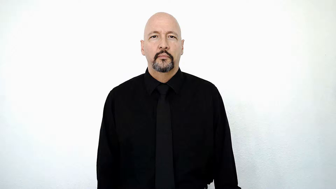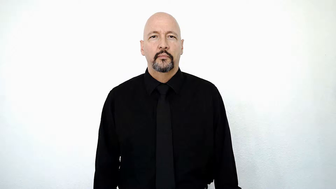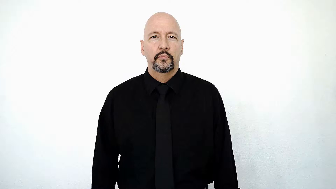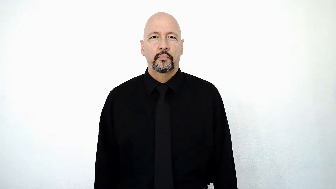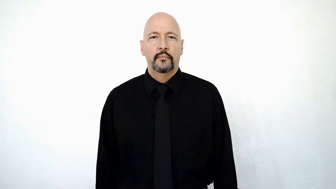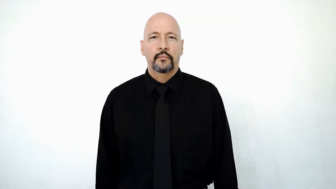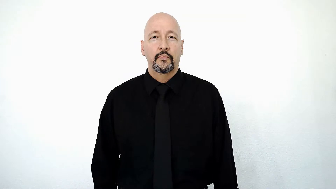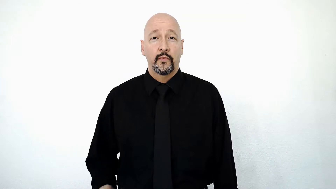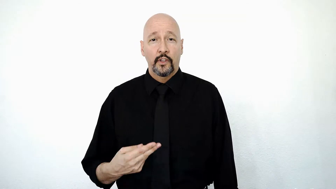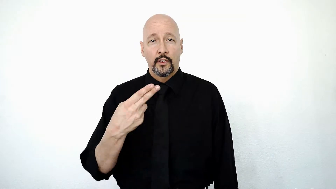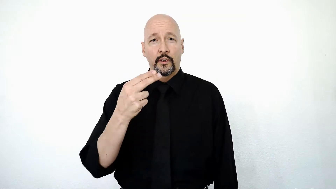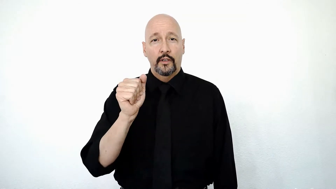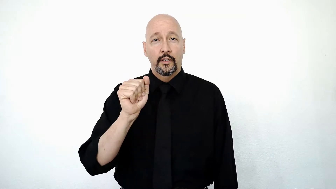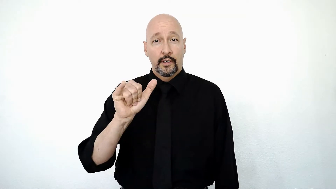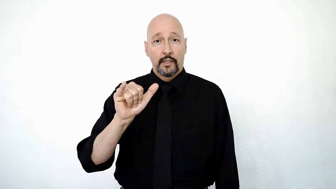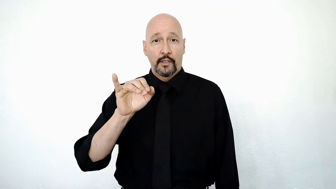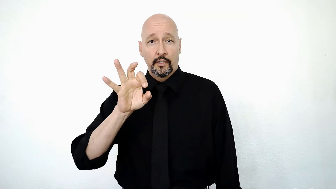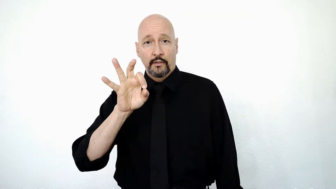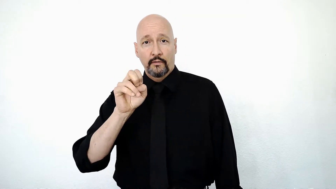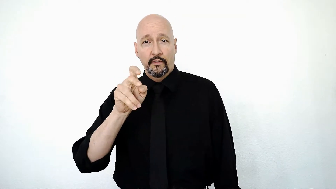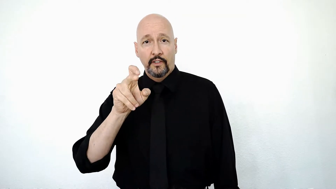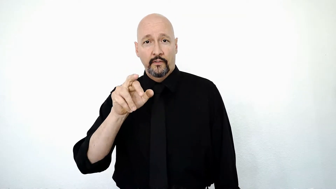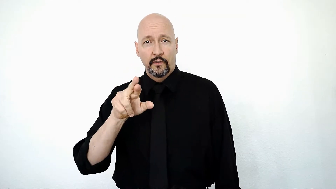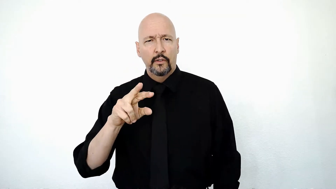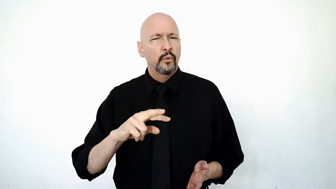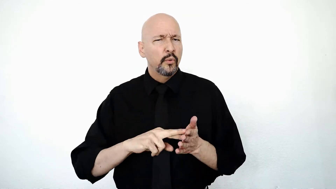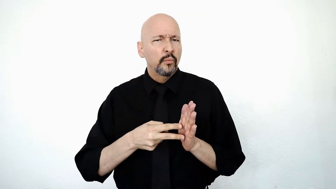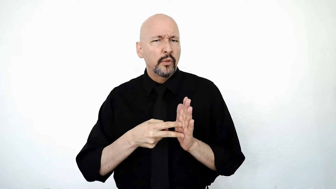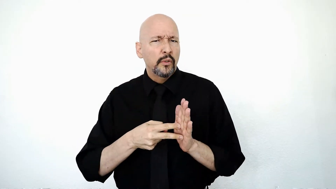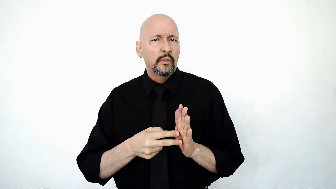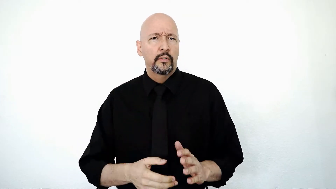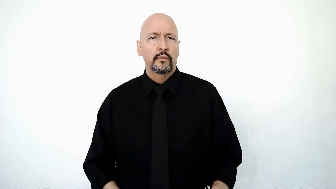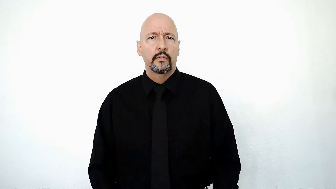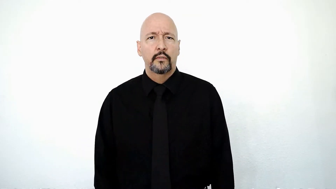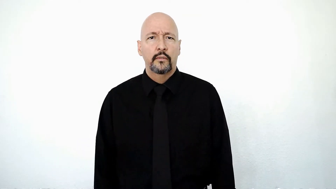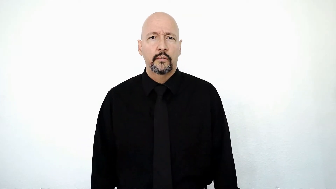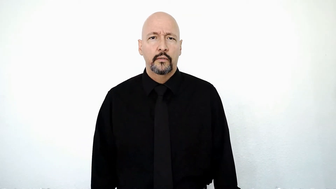Hay fever what mean?